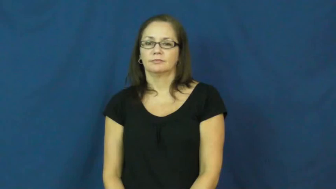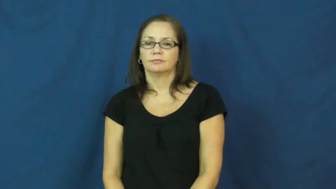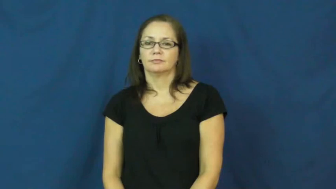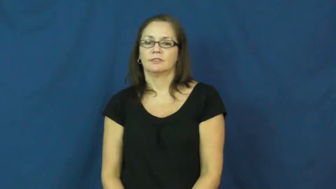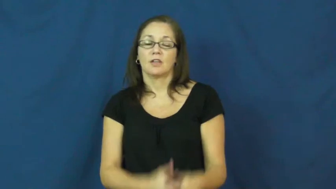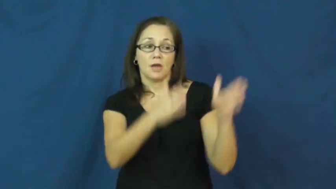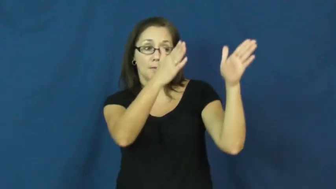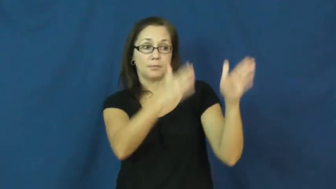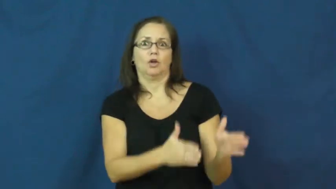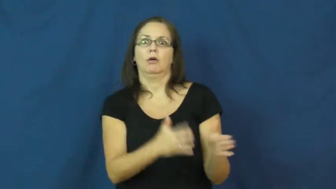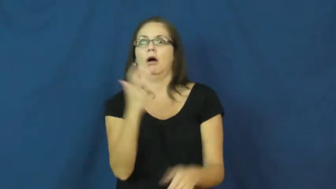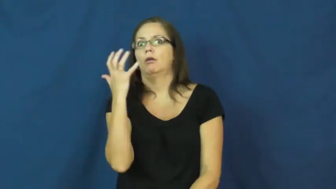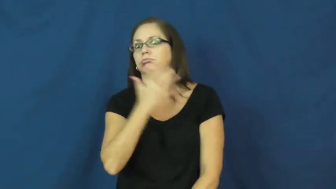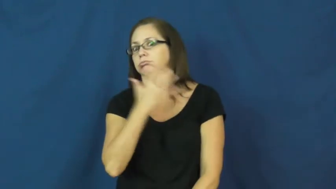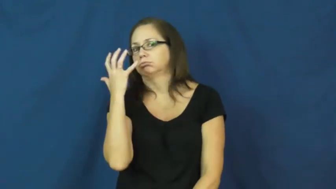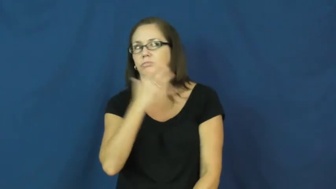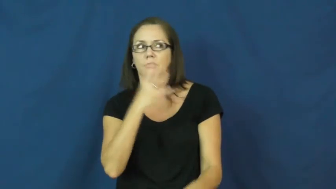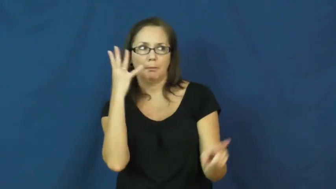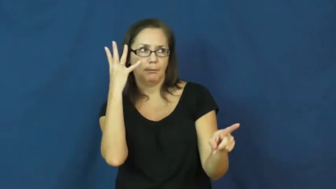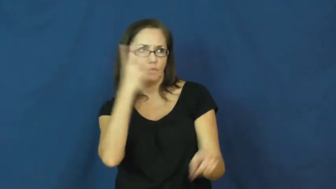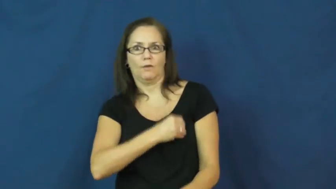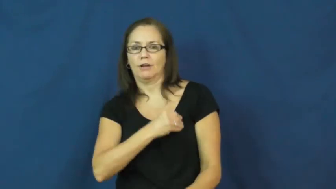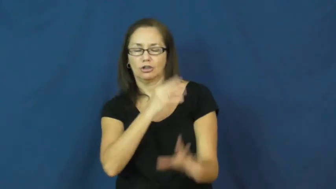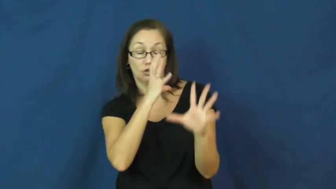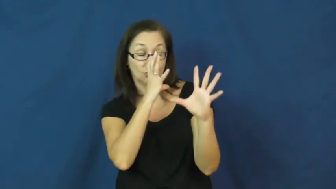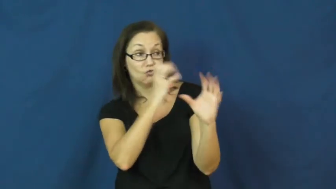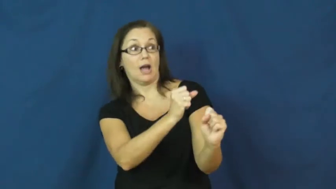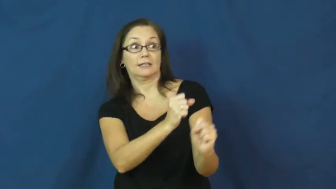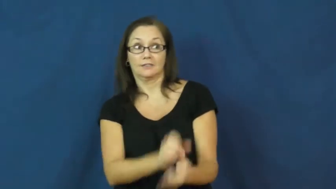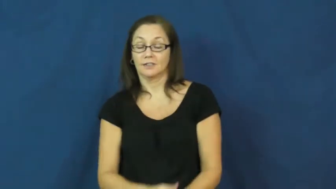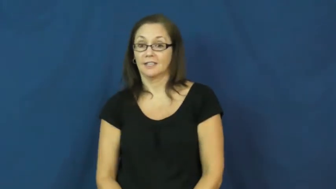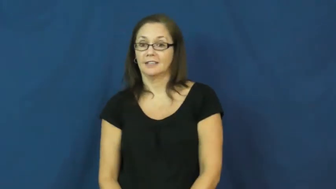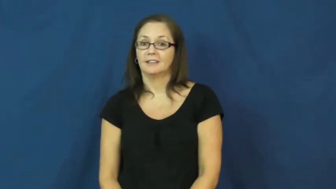eye candy